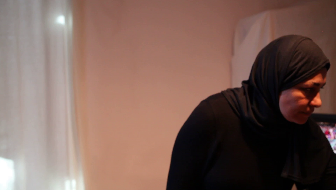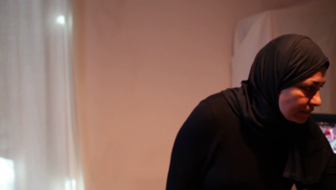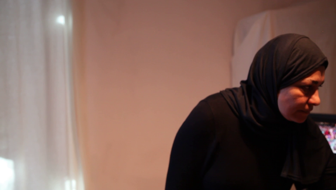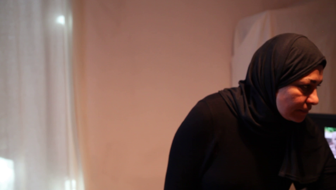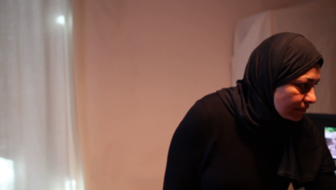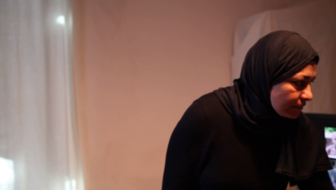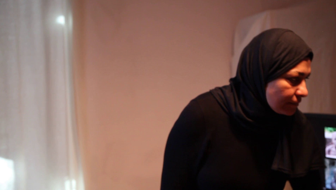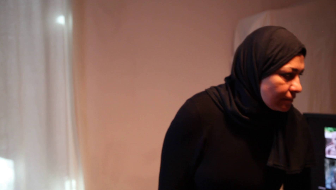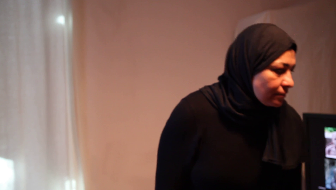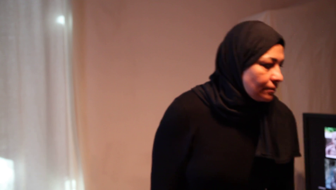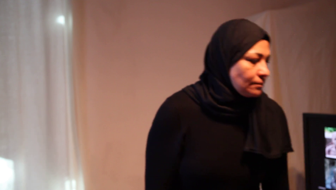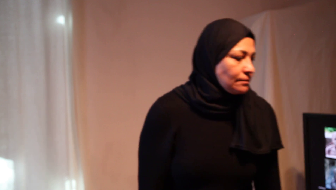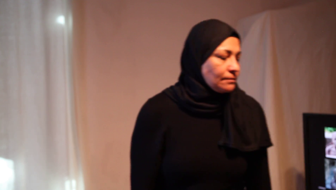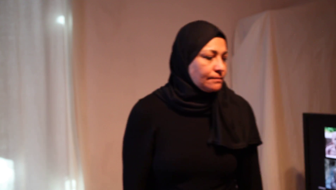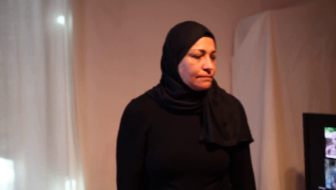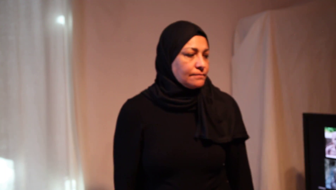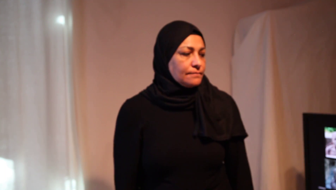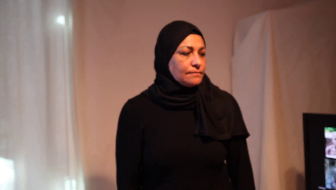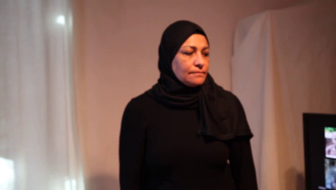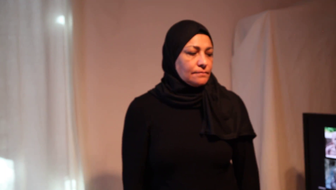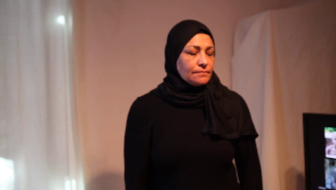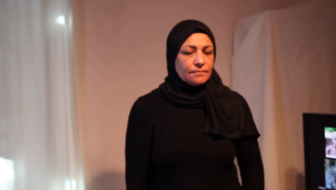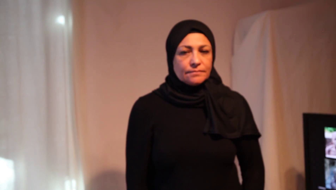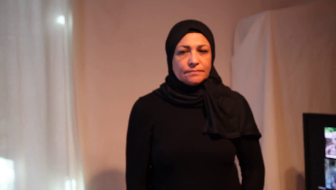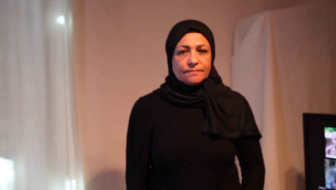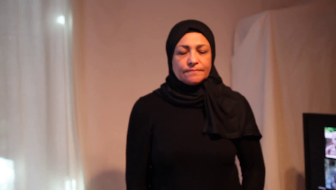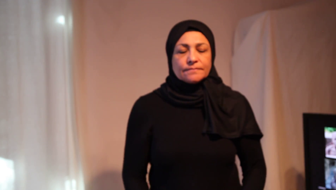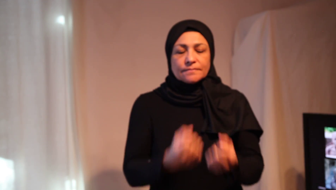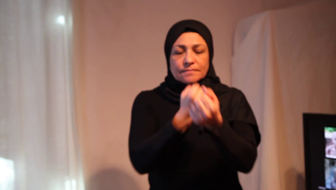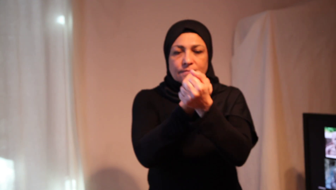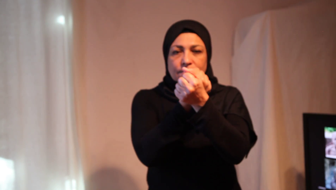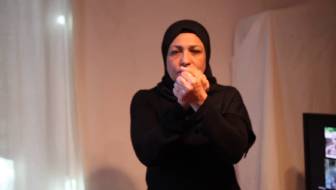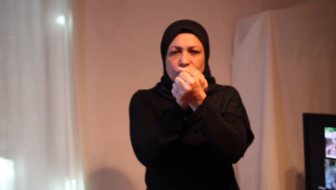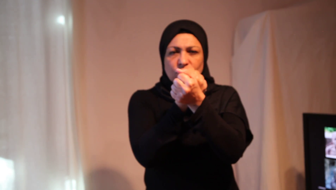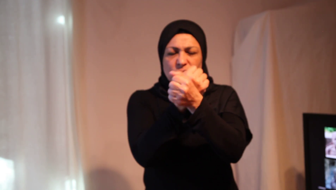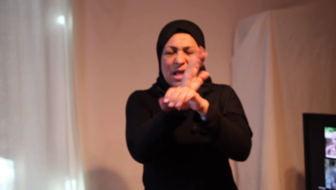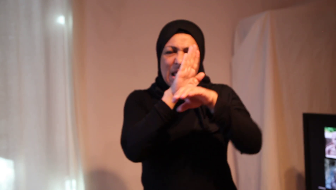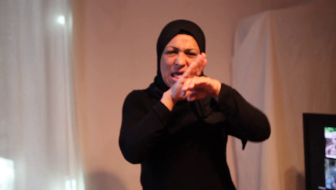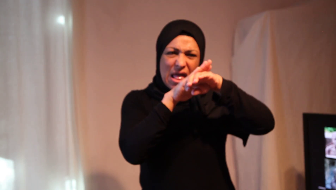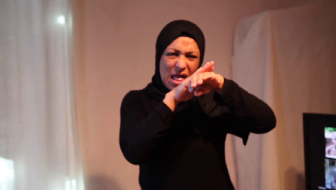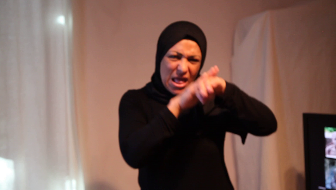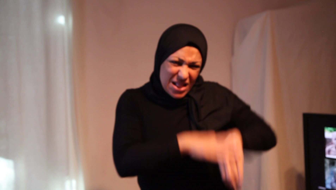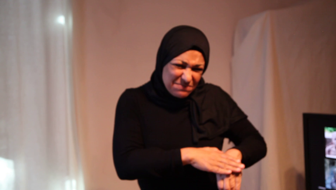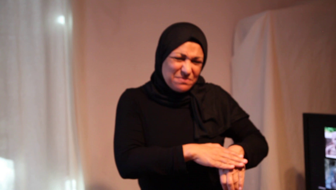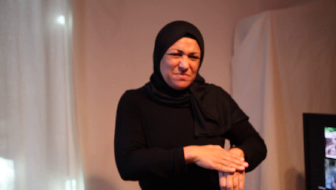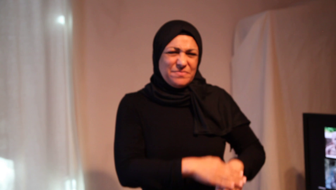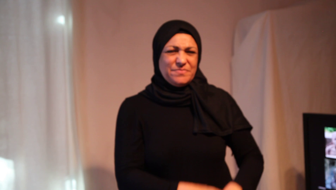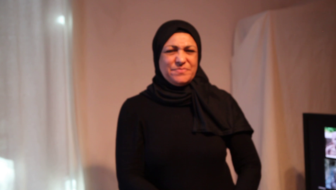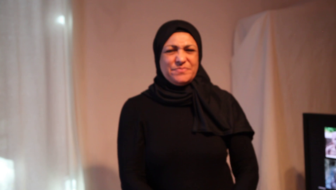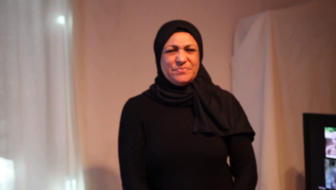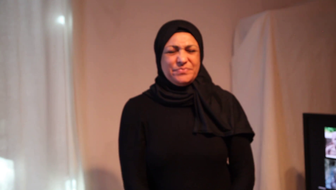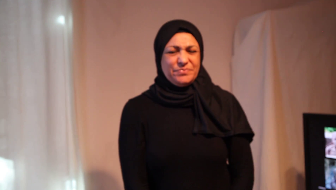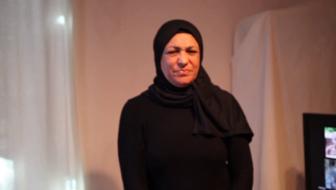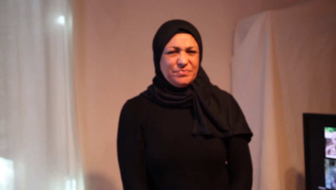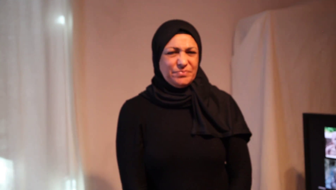slave